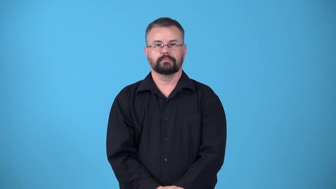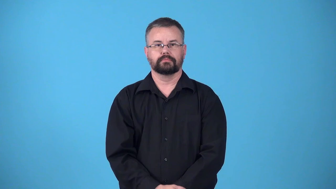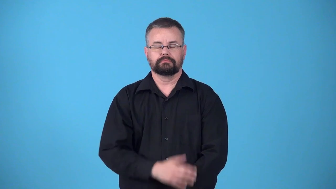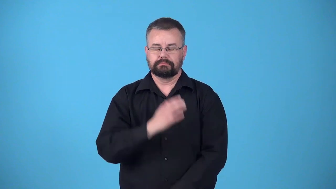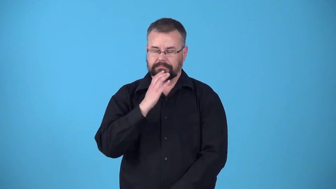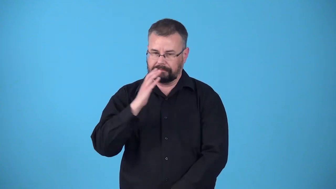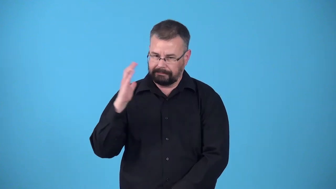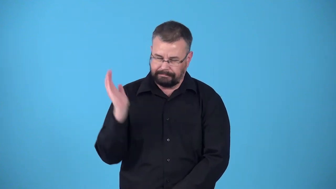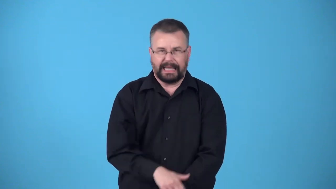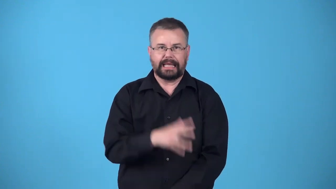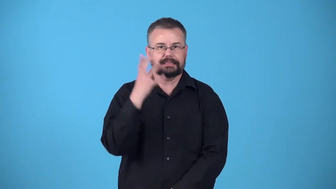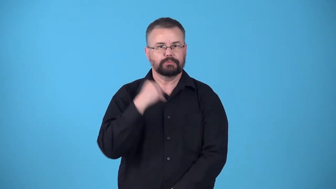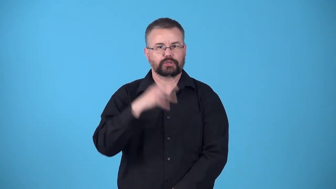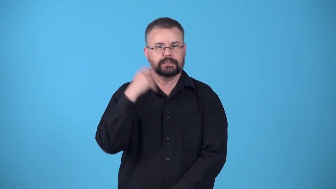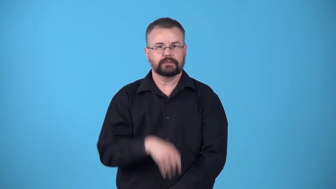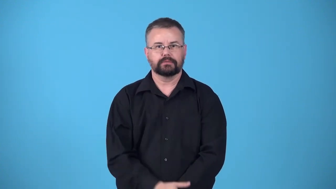fate worse than death